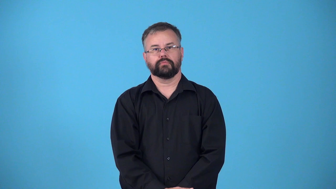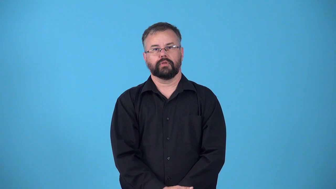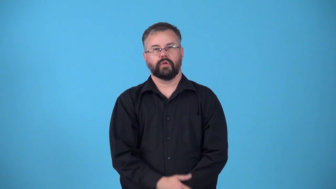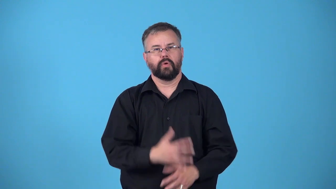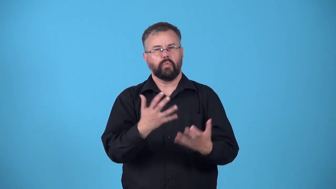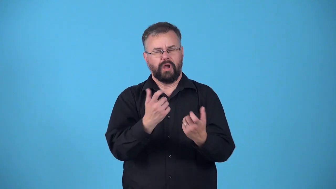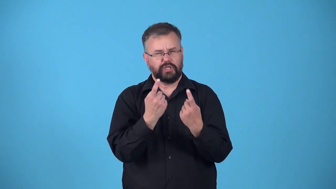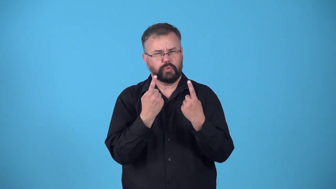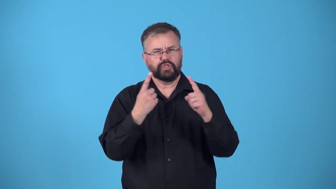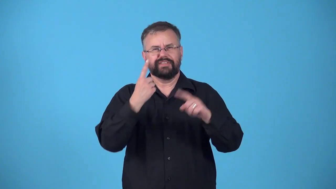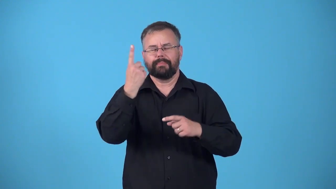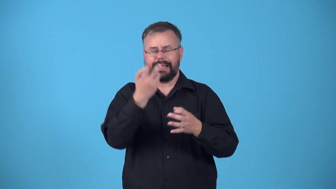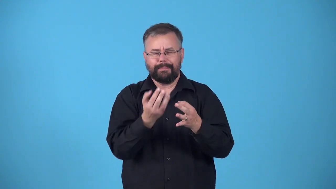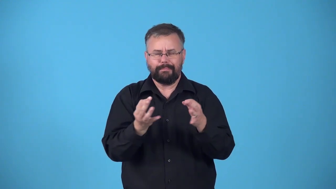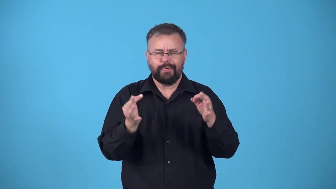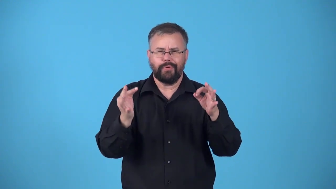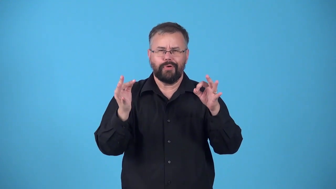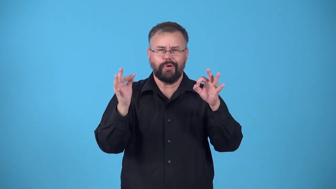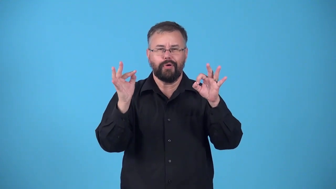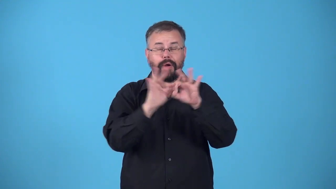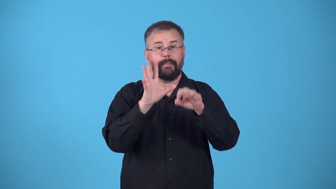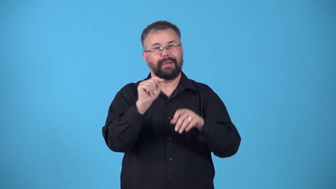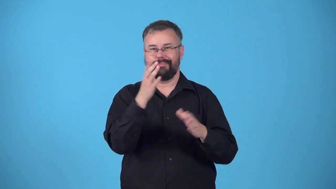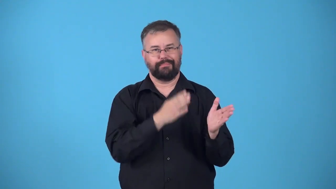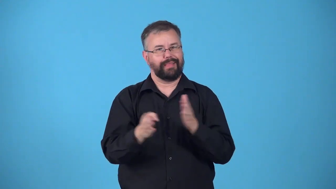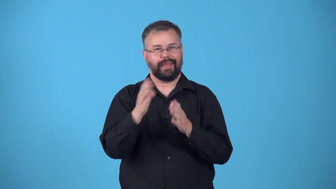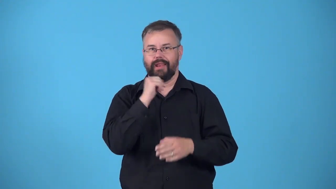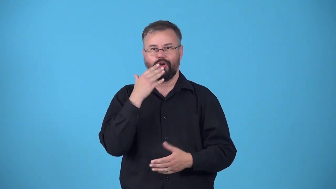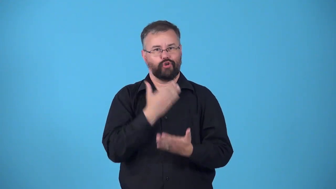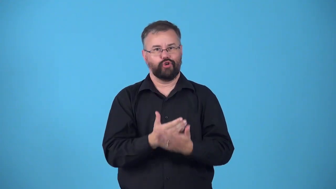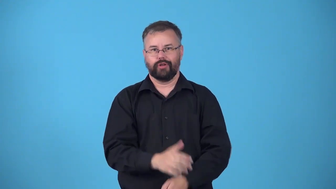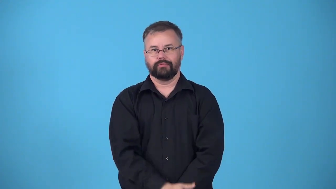grandiose